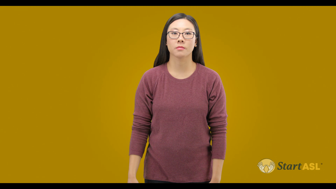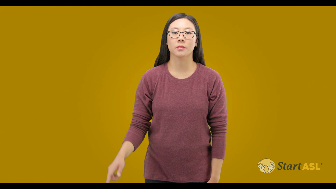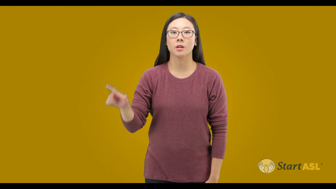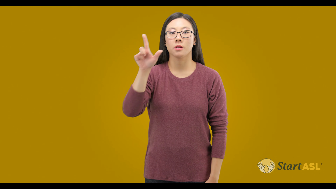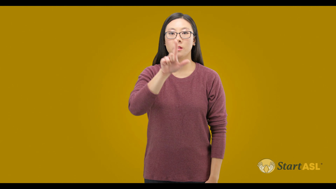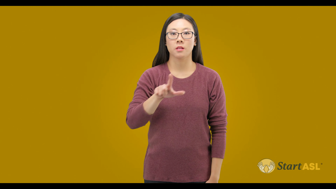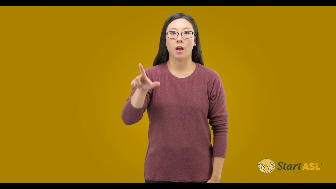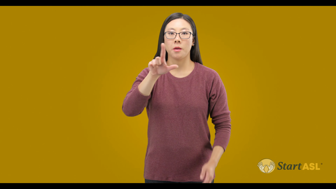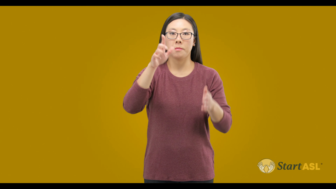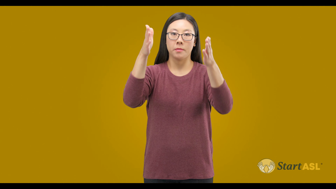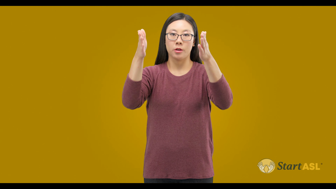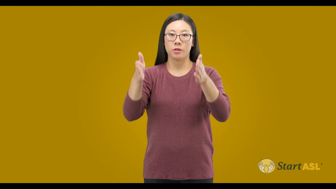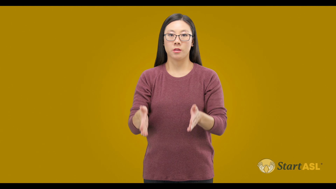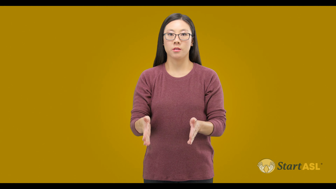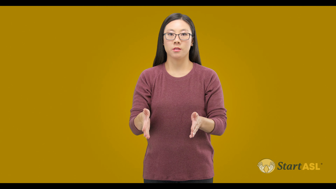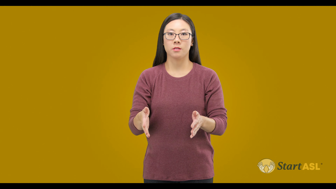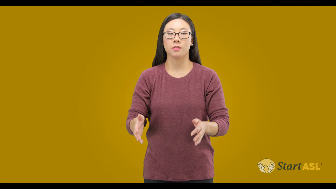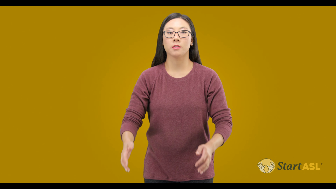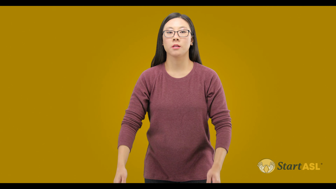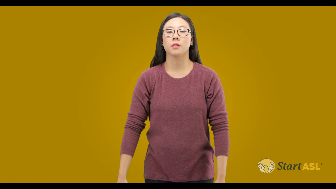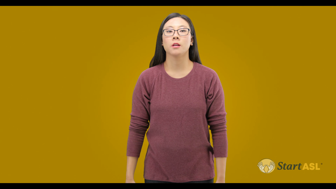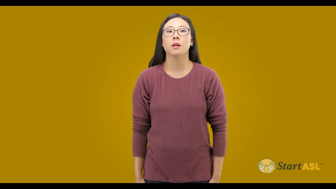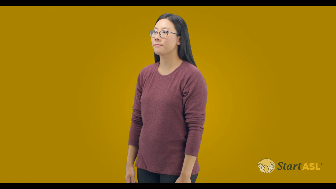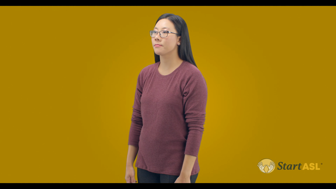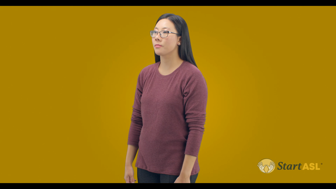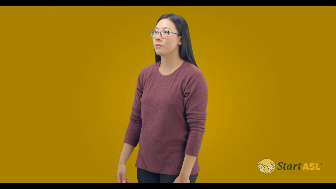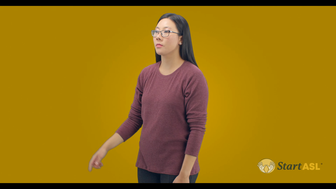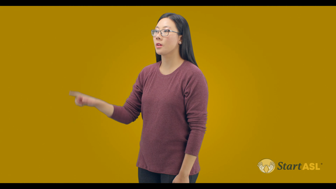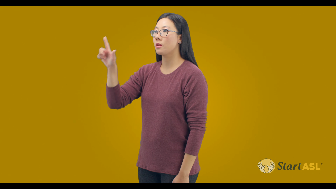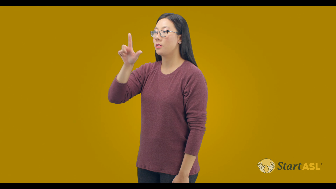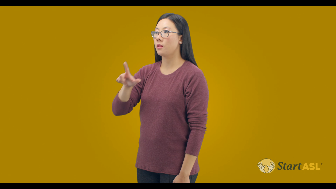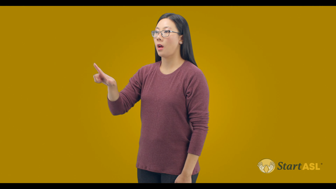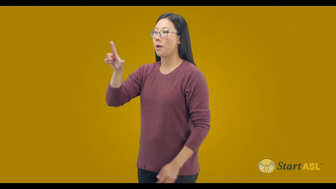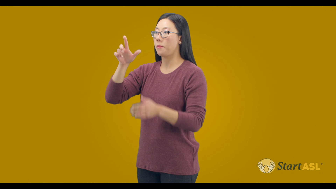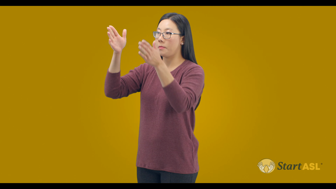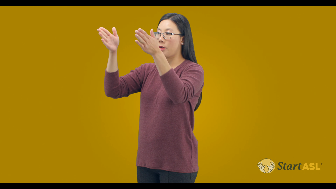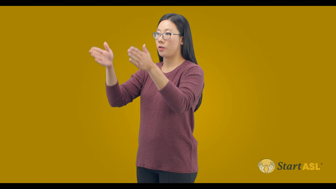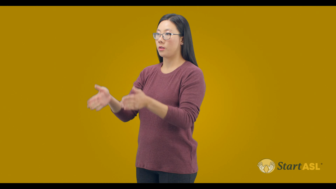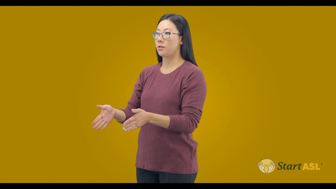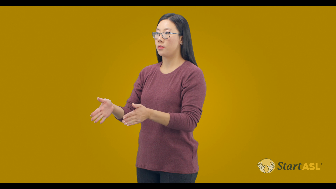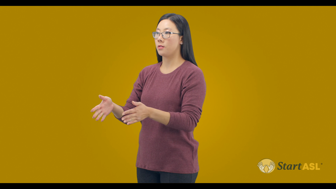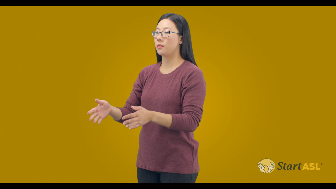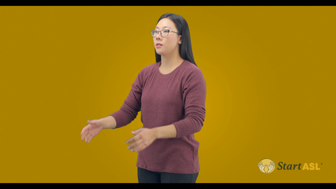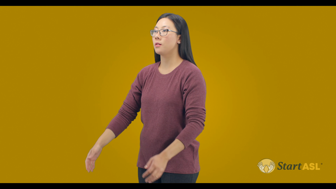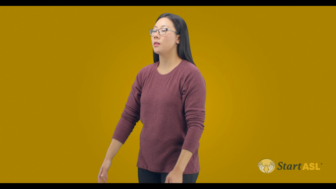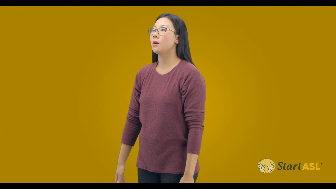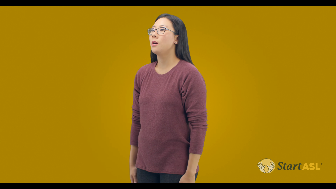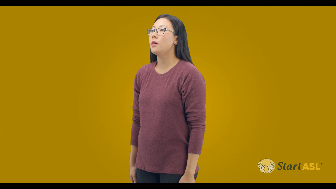librarian